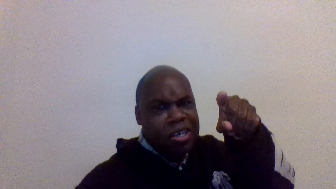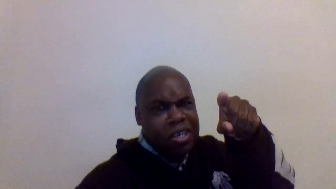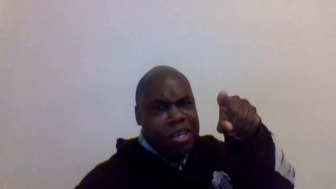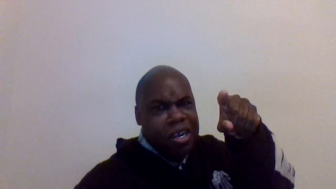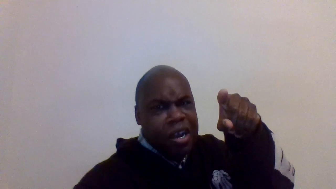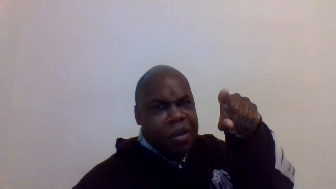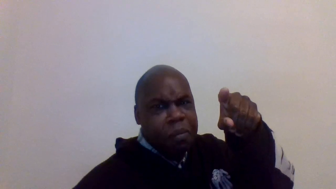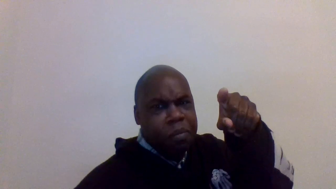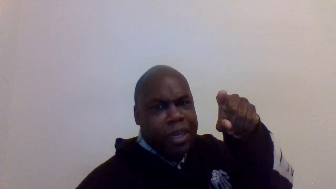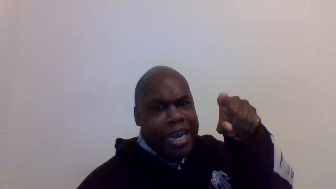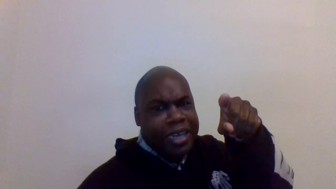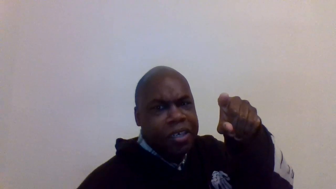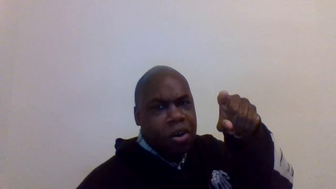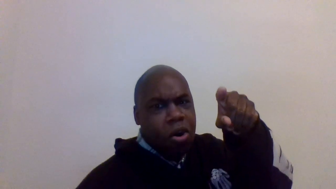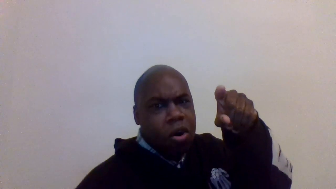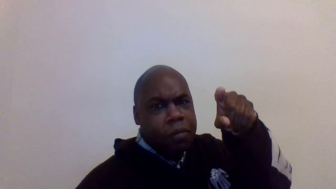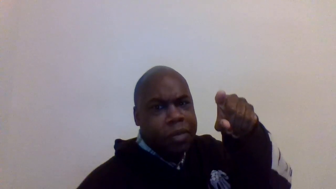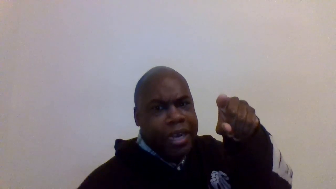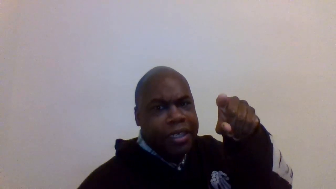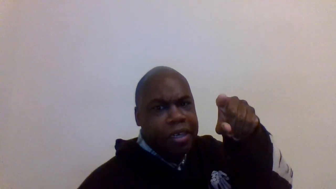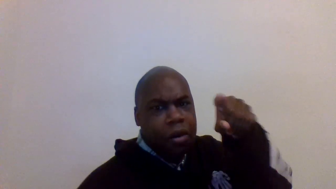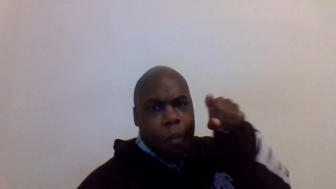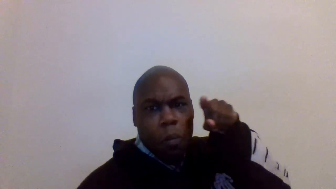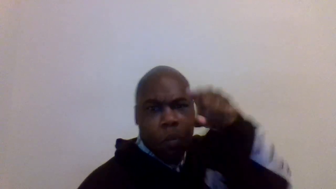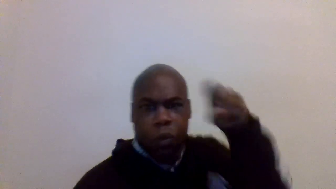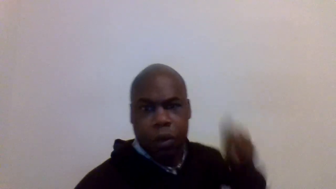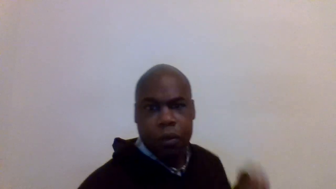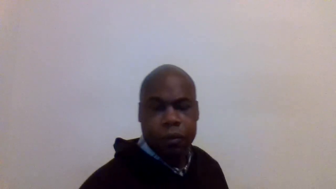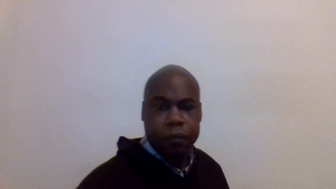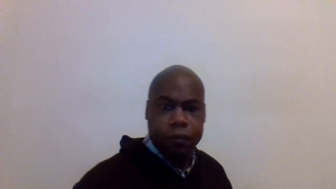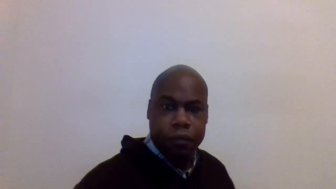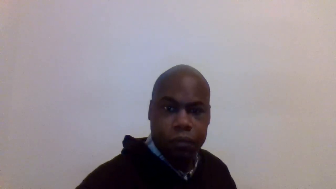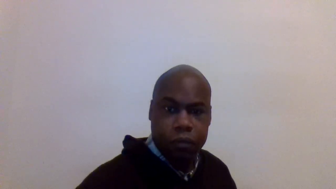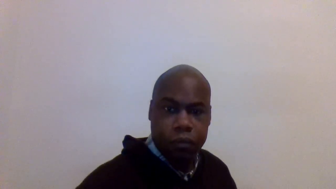Black-on-Black